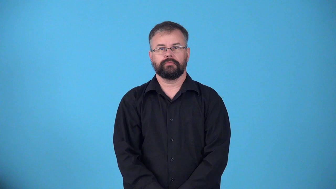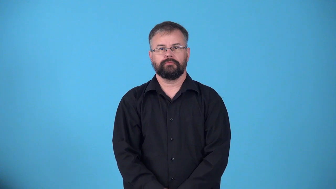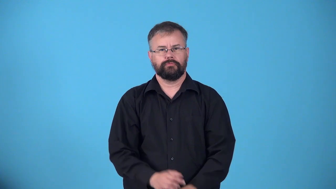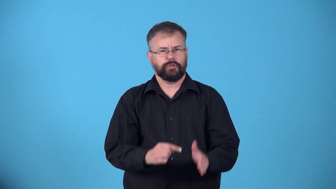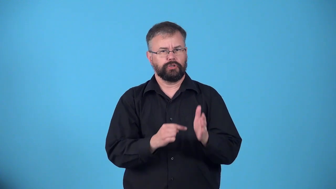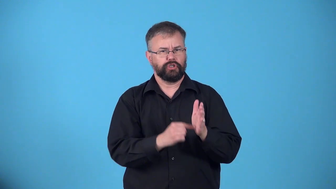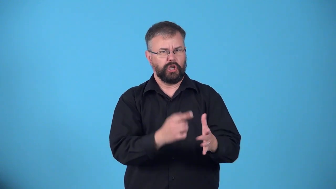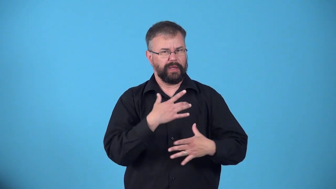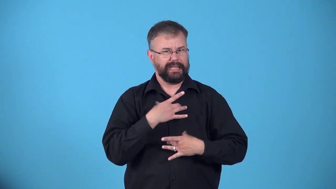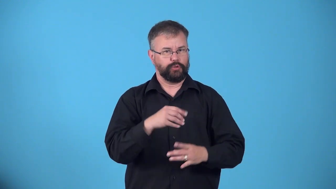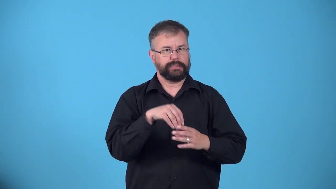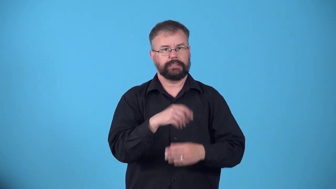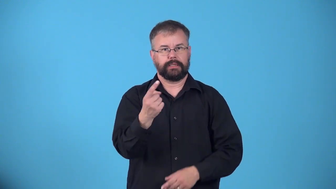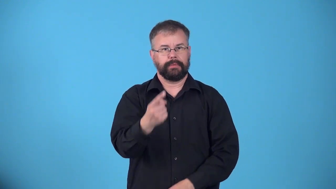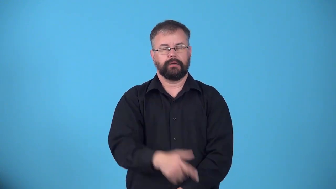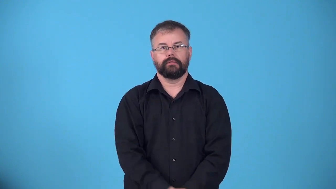jump on it